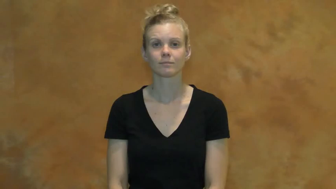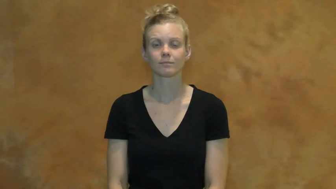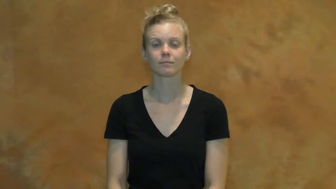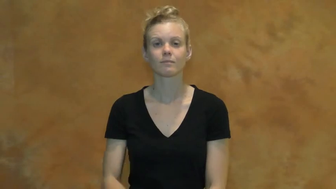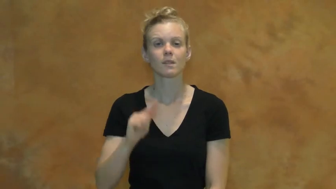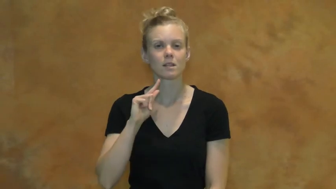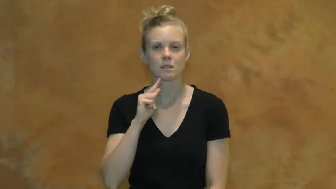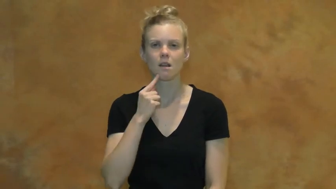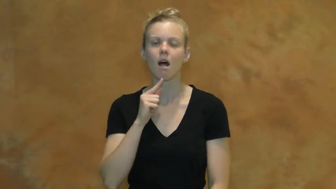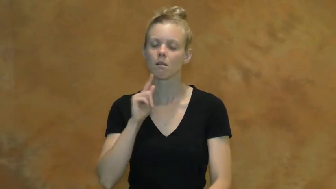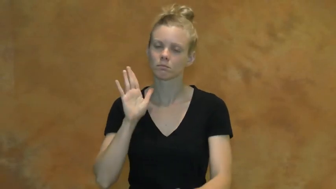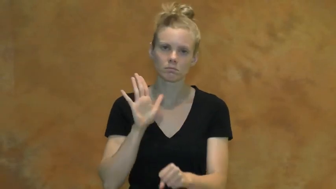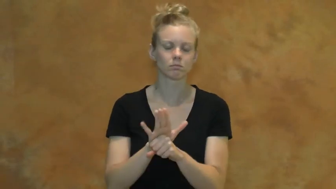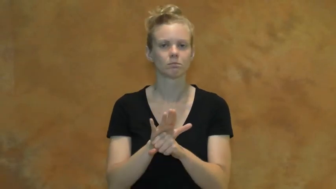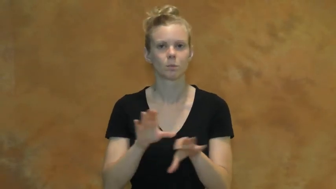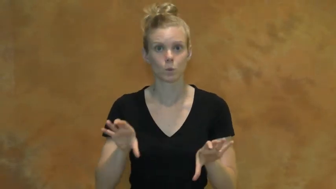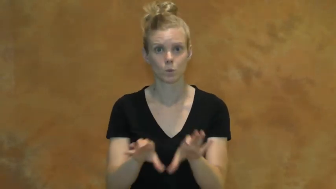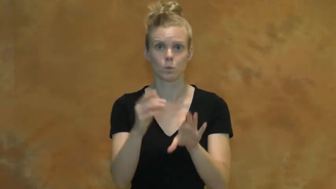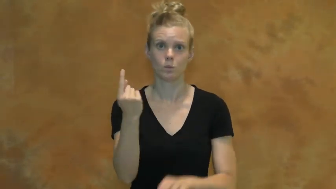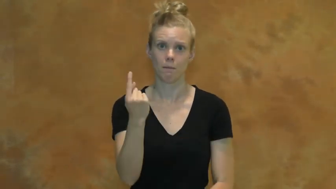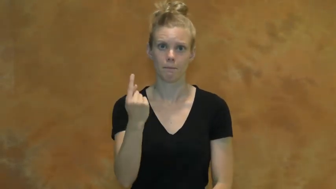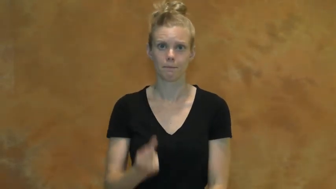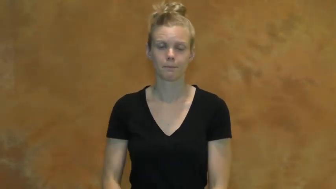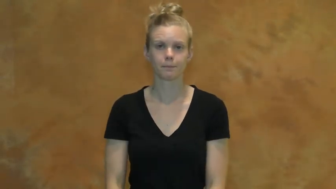pledge